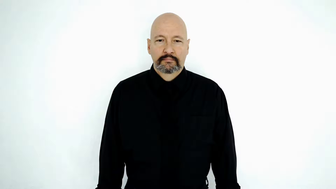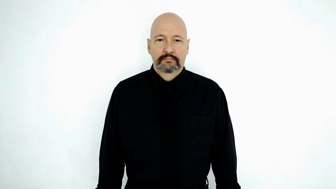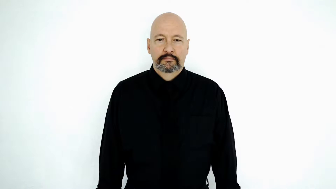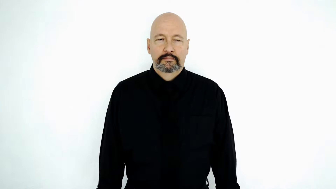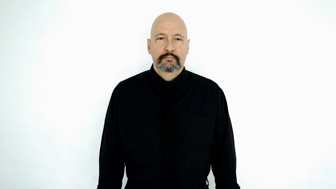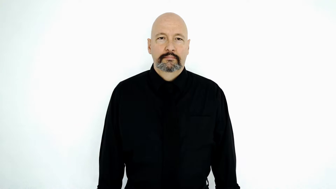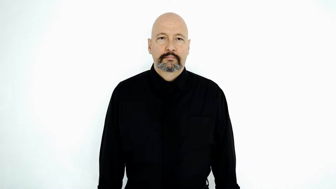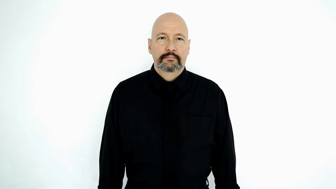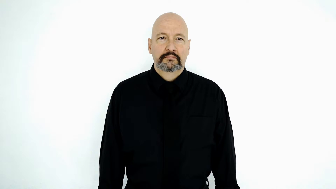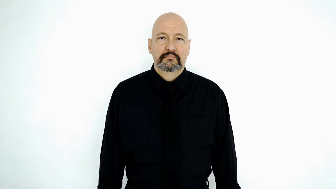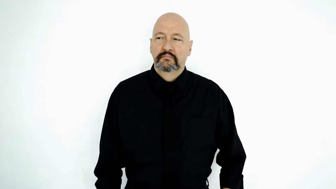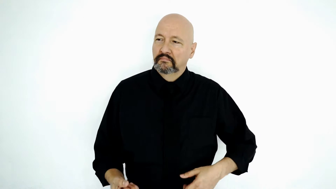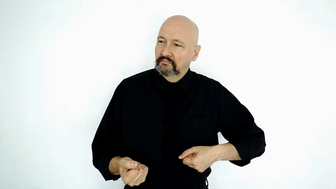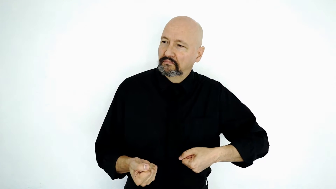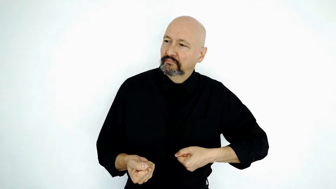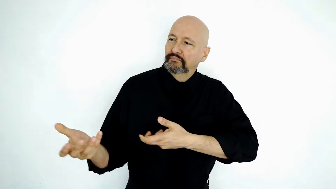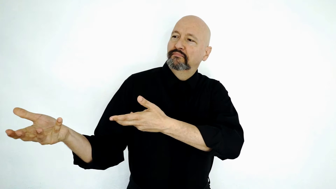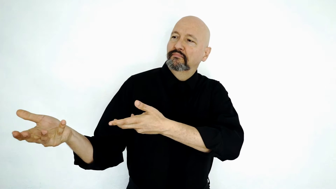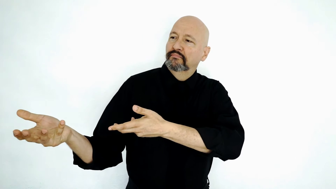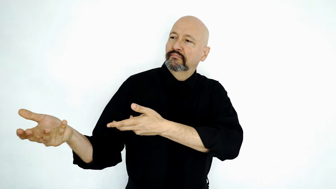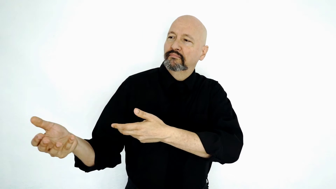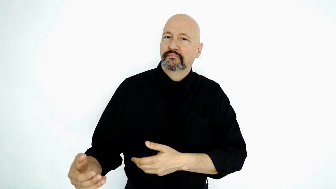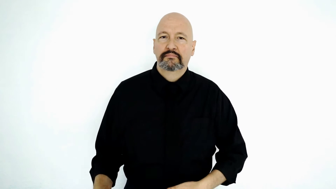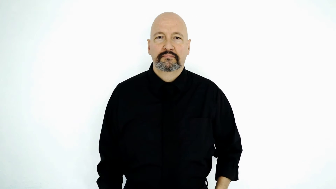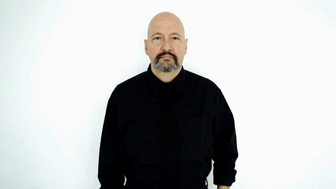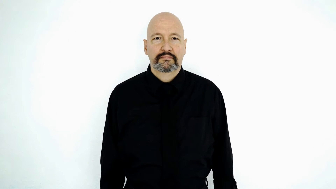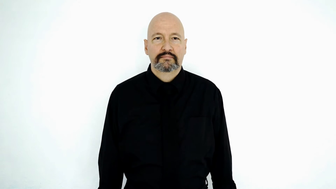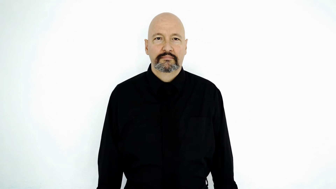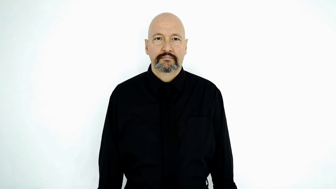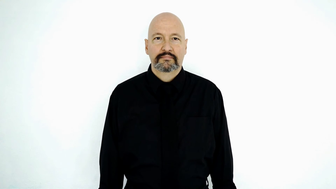cast [THROW]